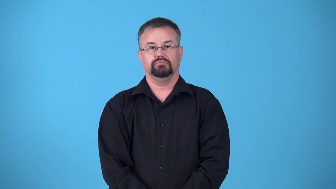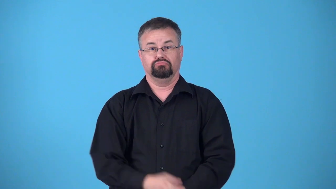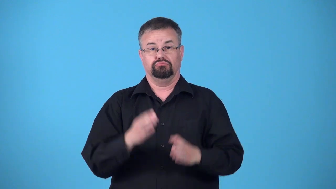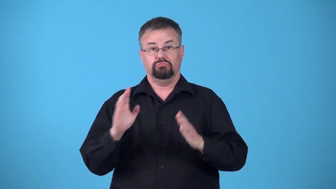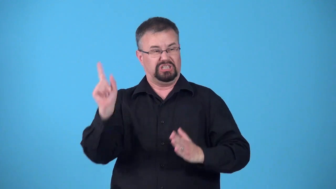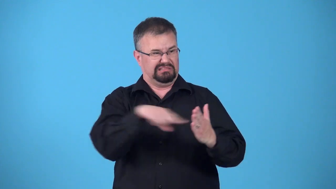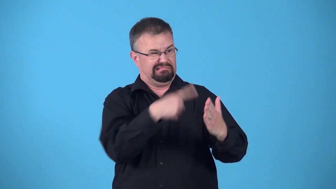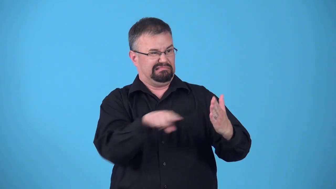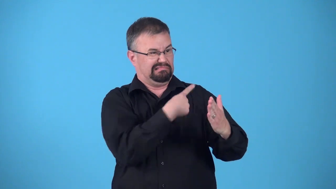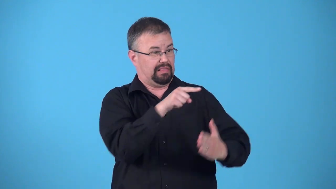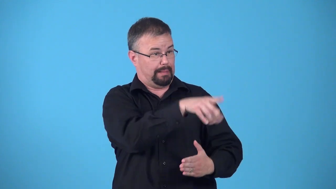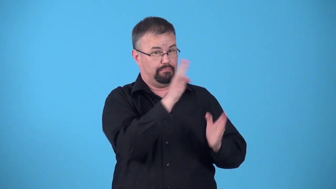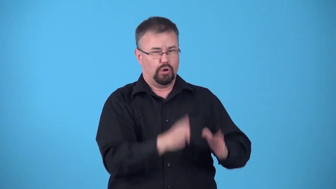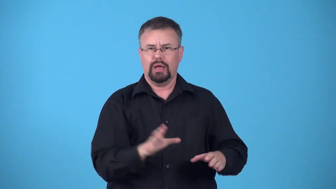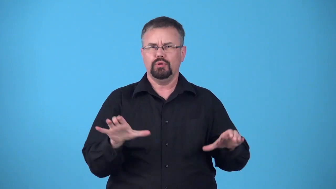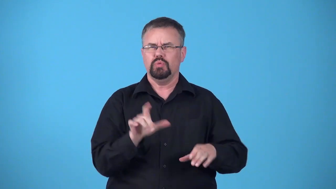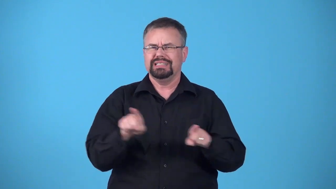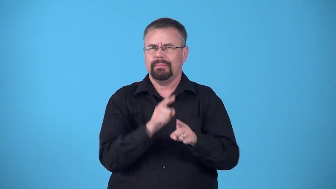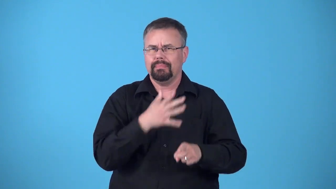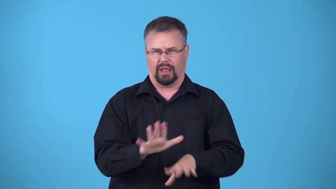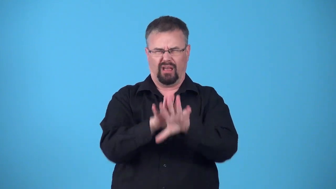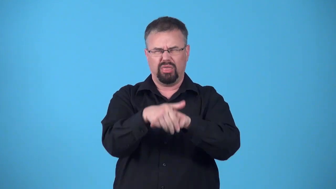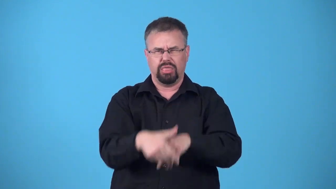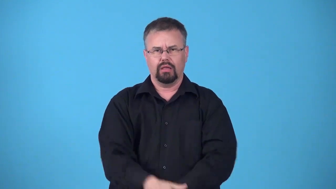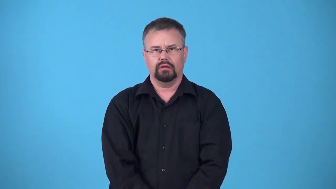pot calling the kettle black